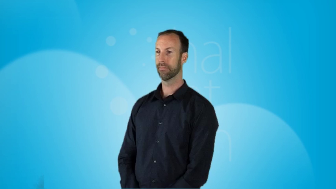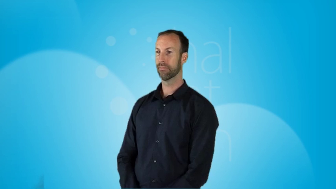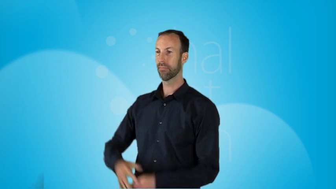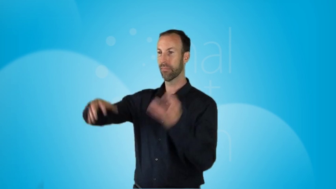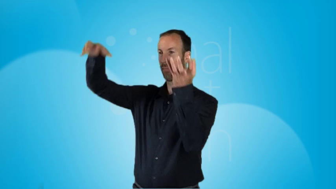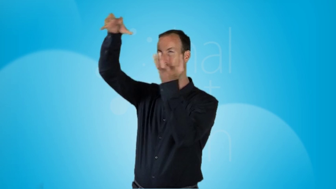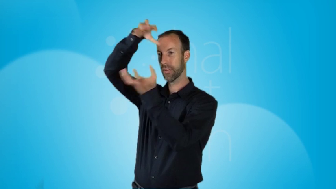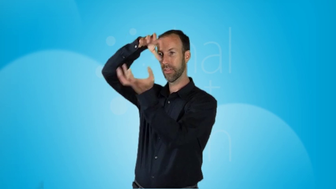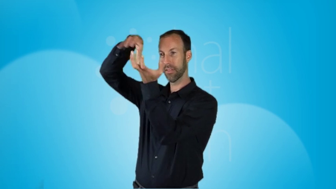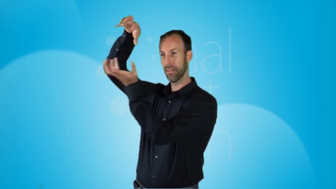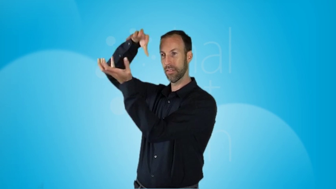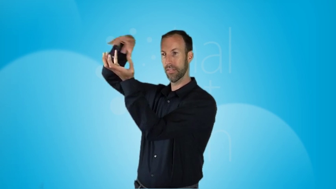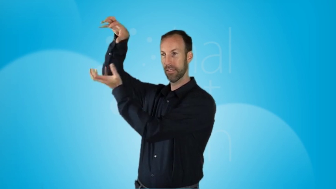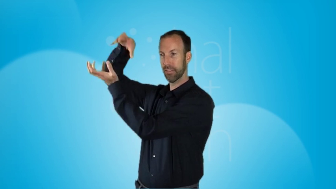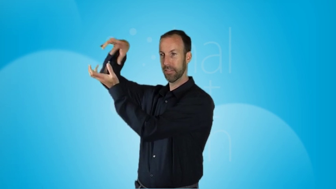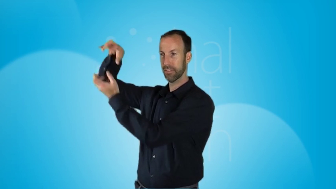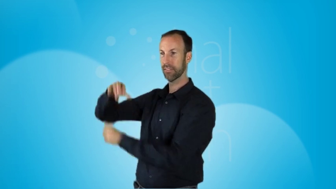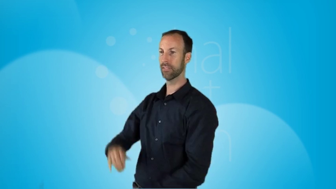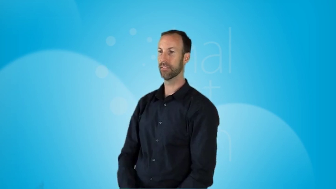cloud